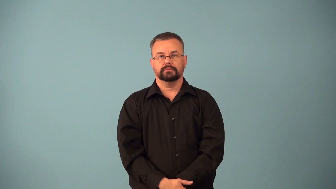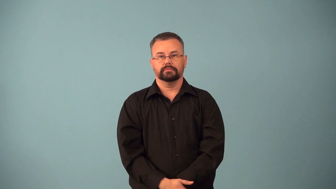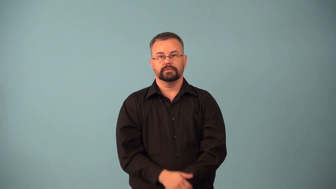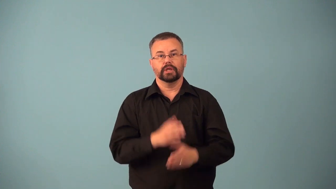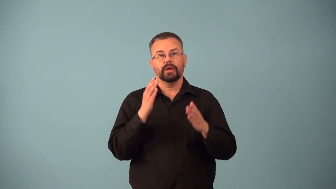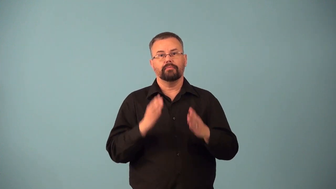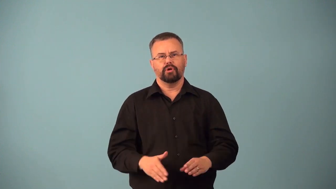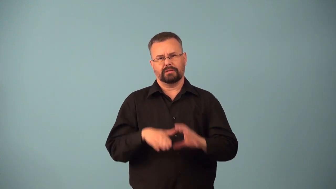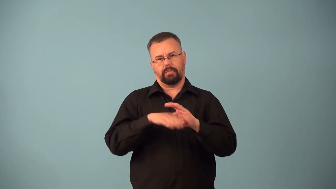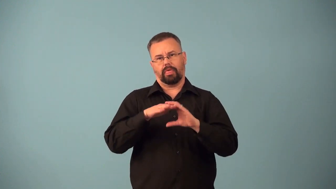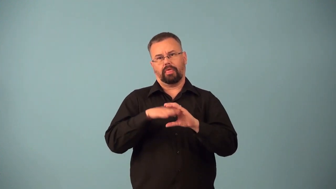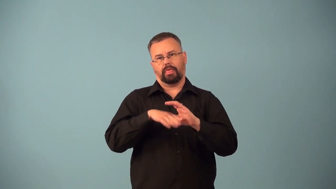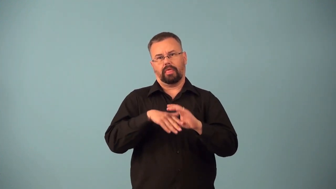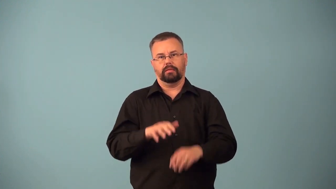double-talk